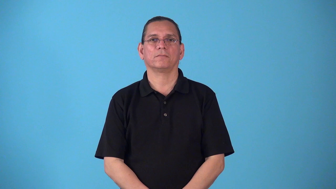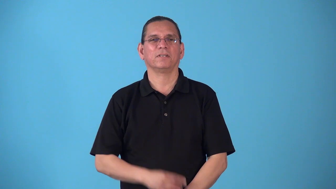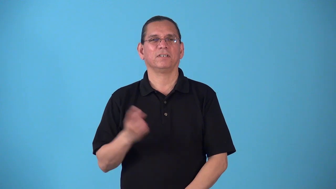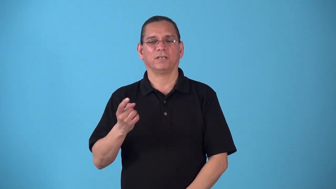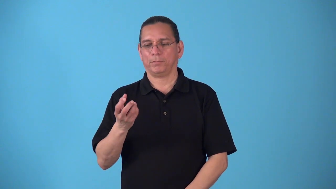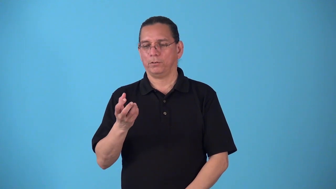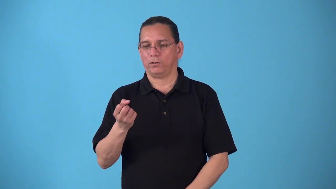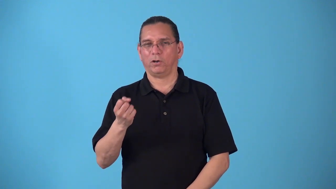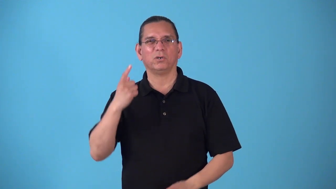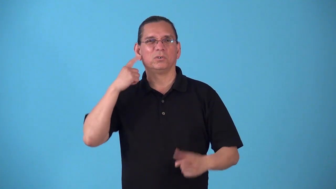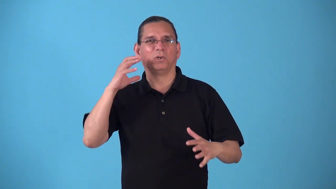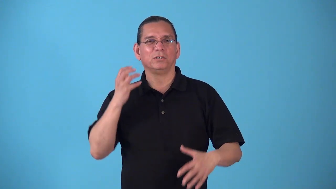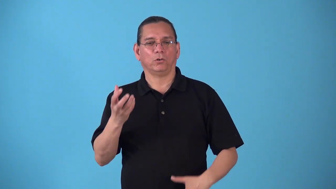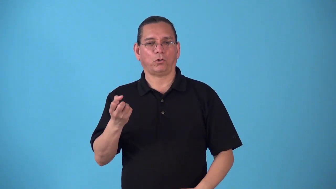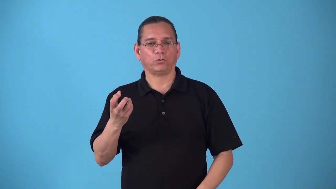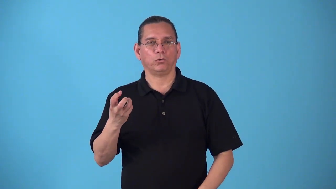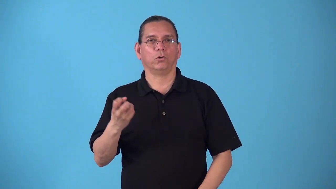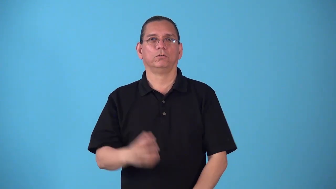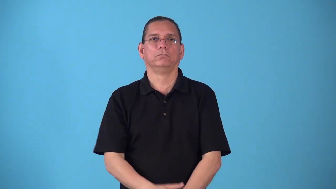squeaker